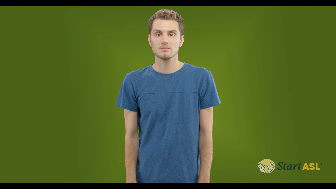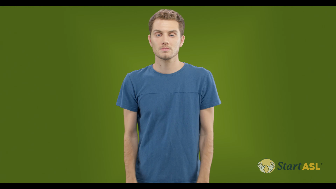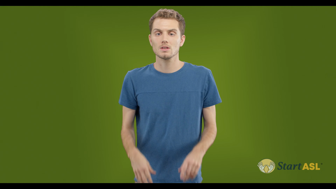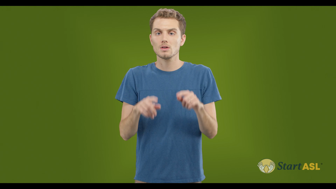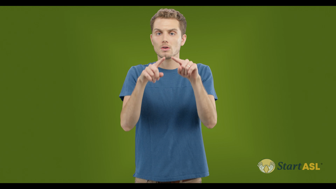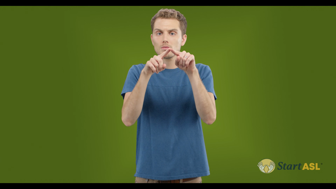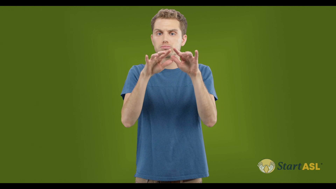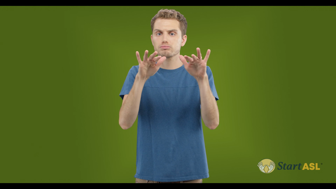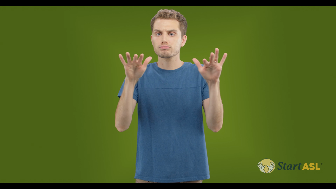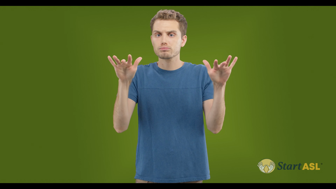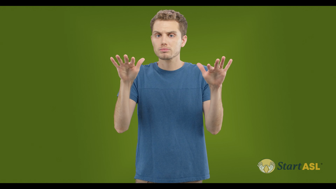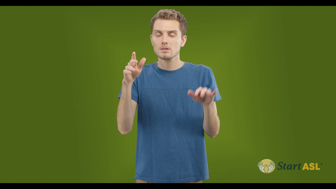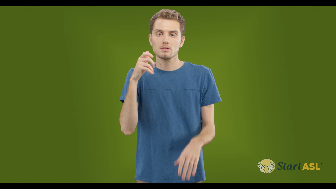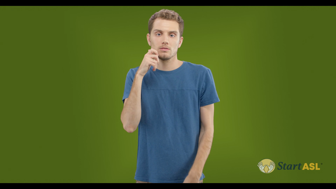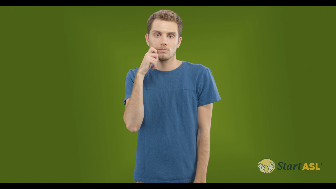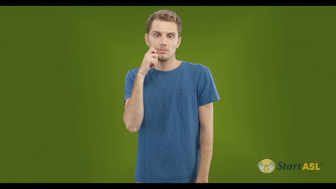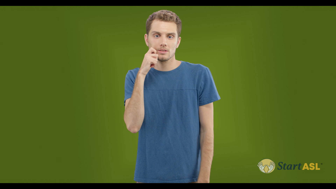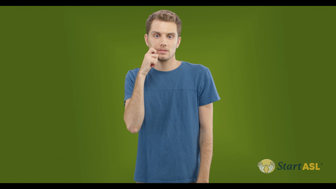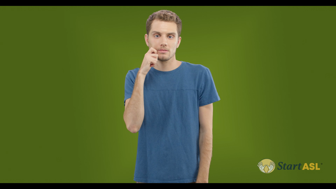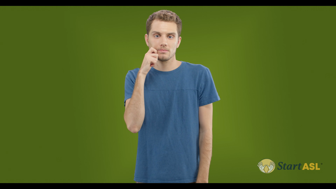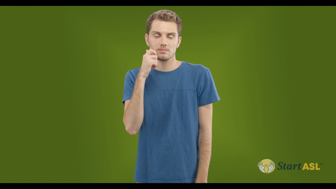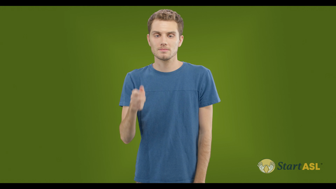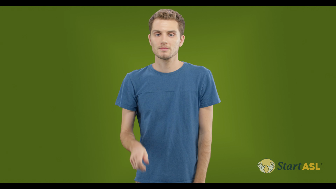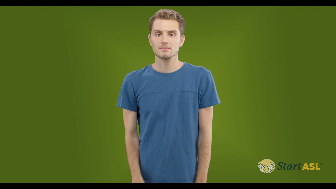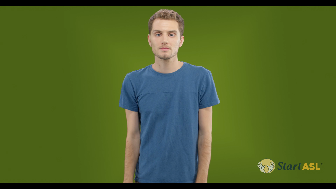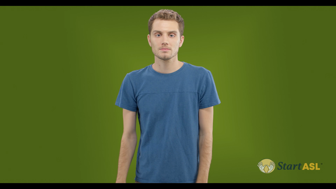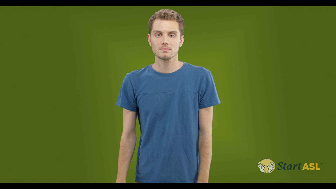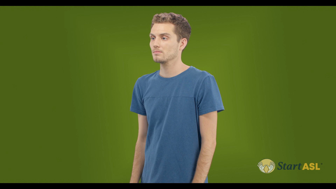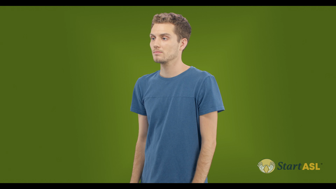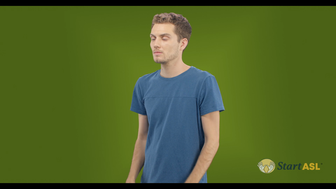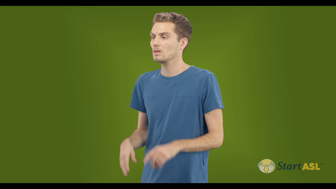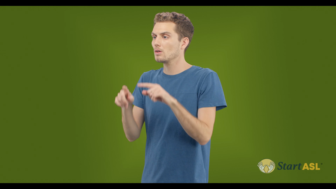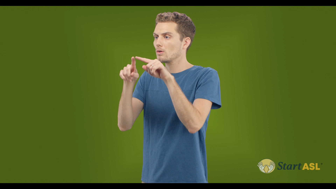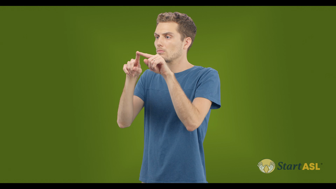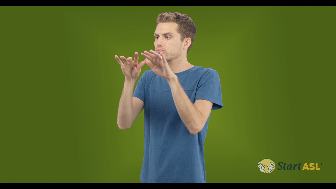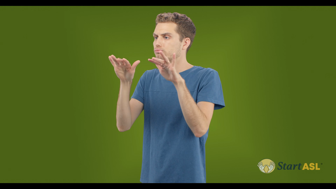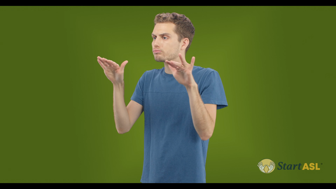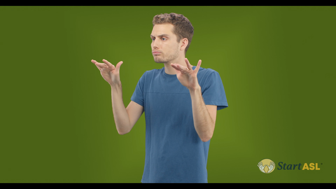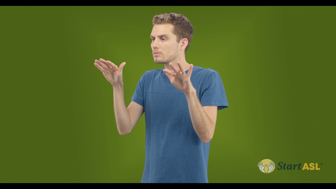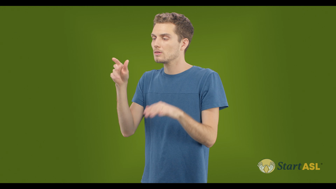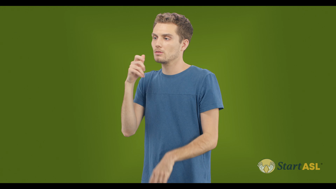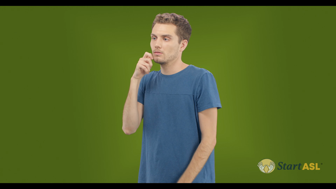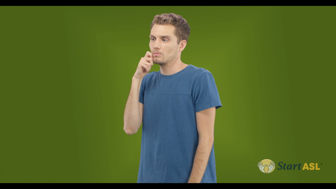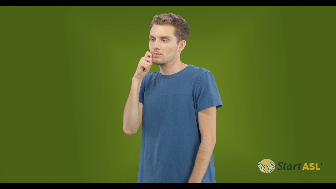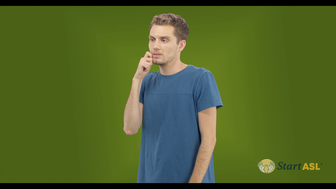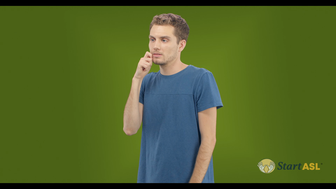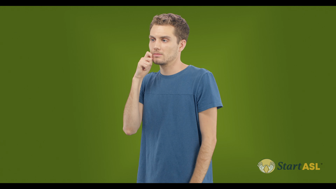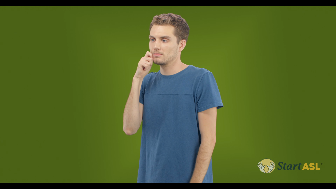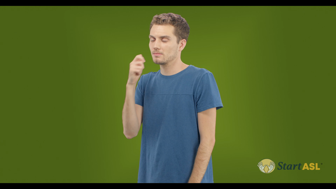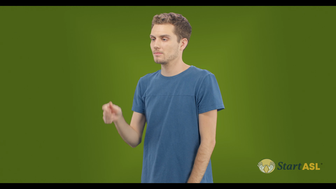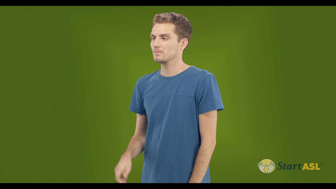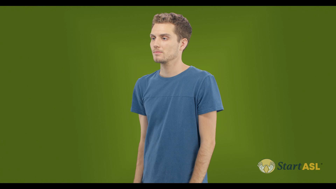mixed race